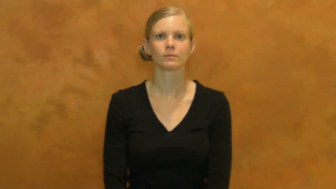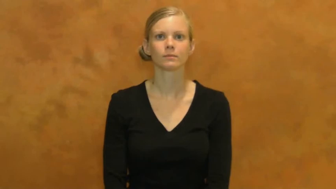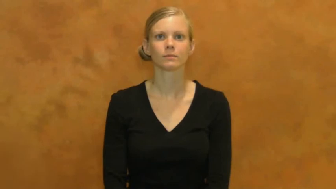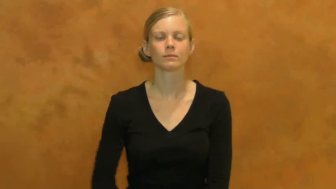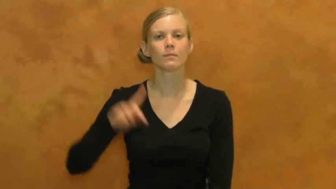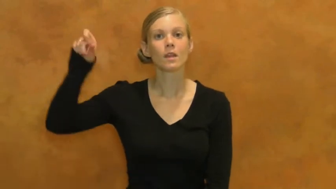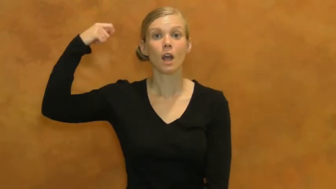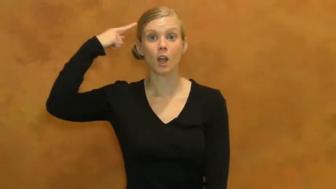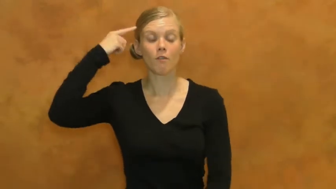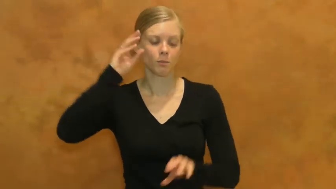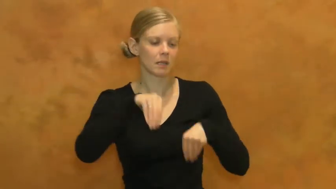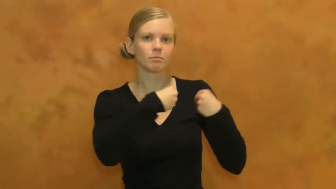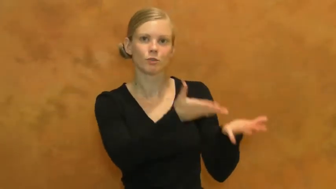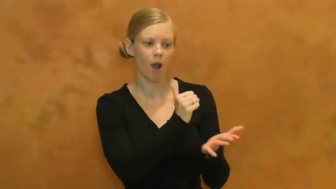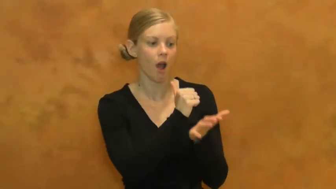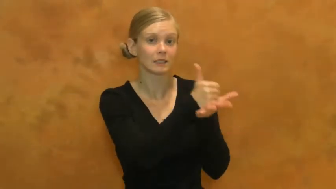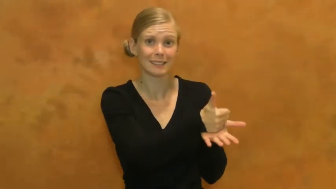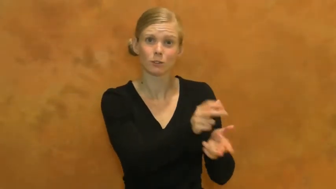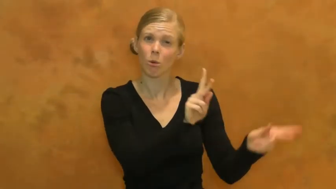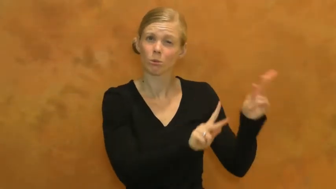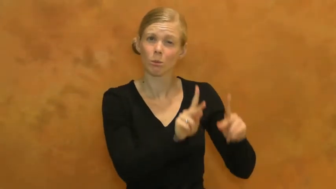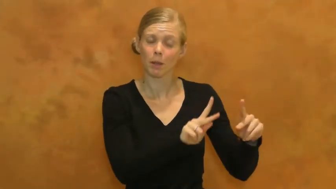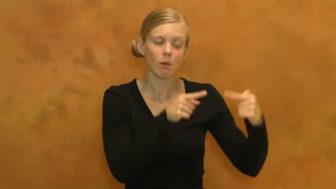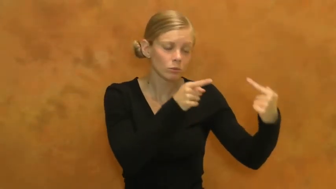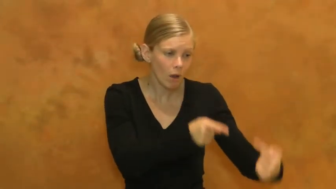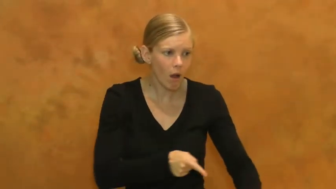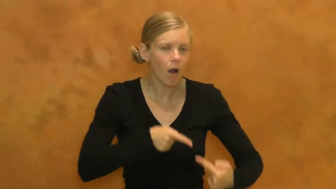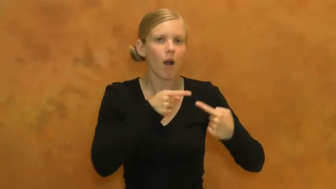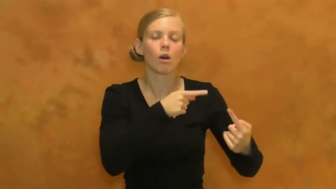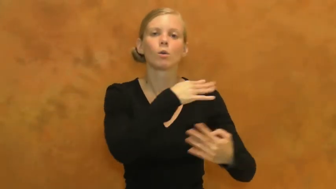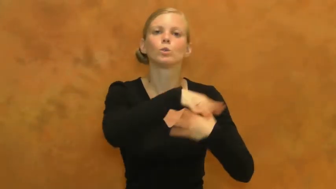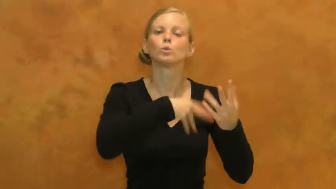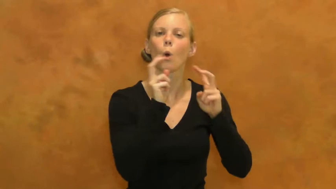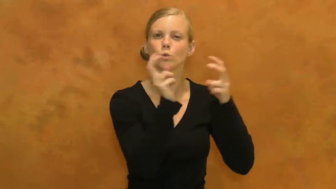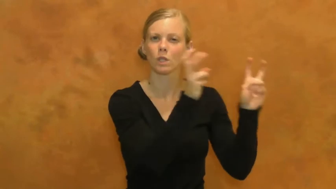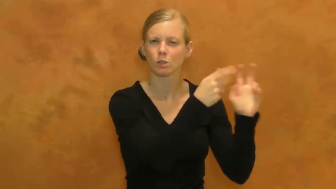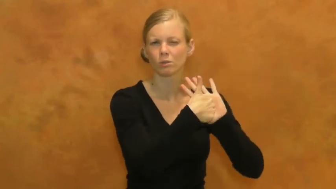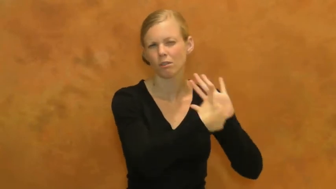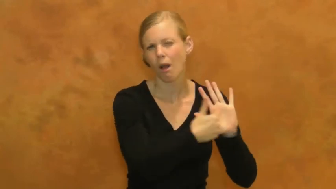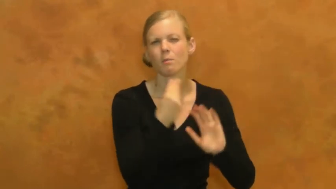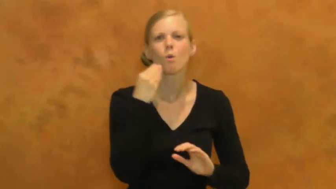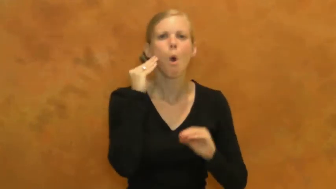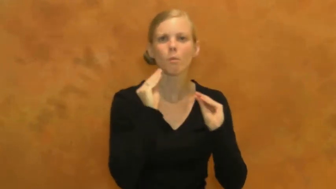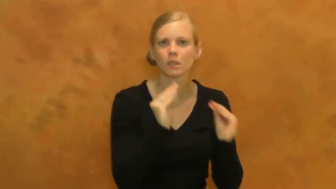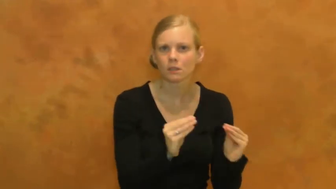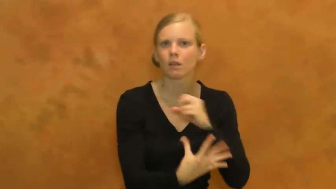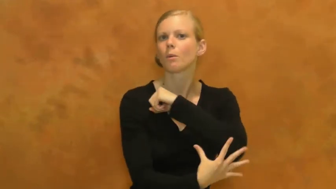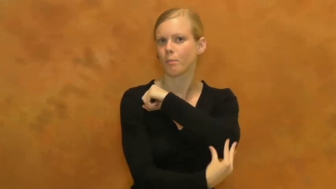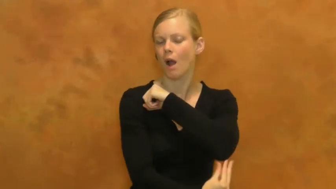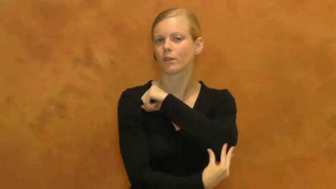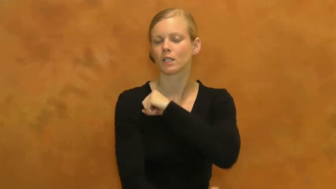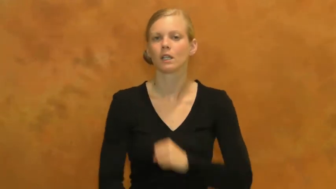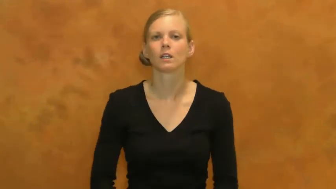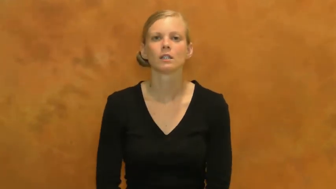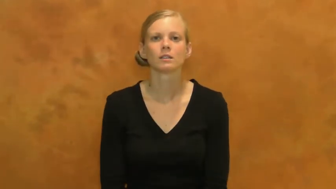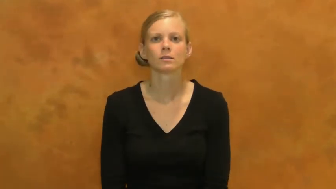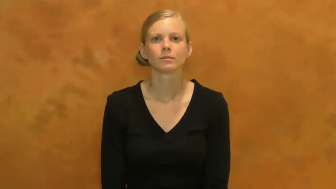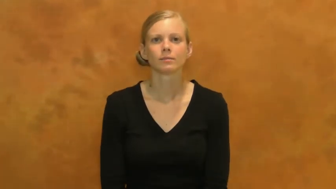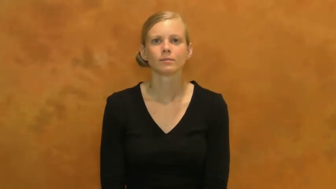social welfare